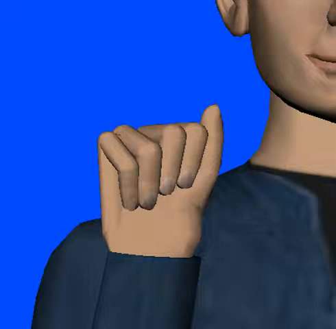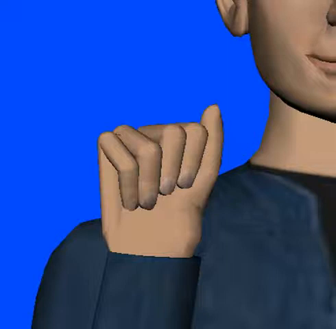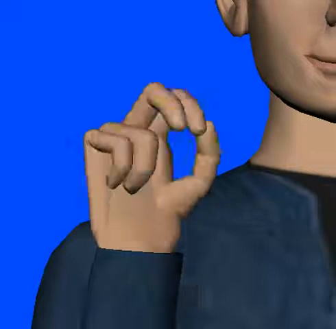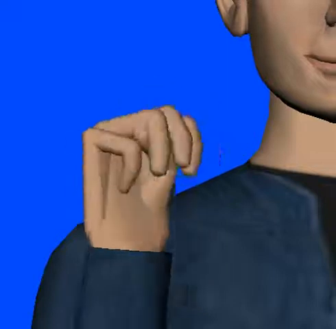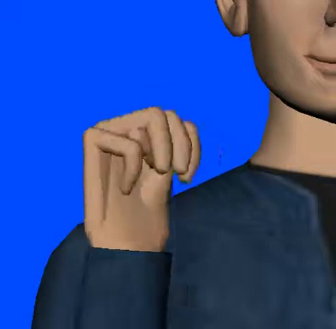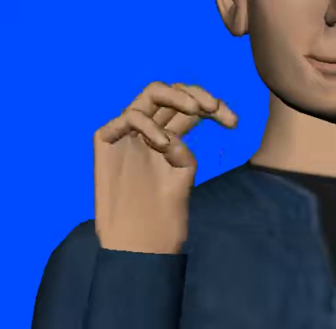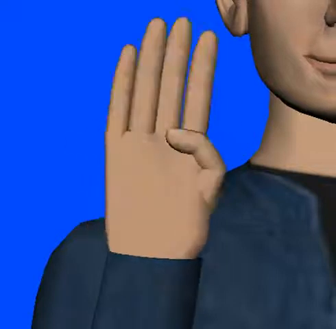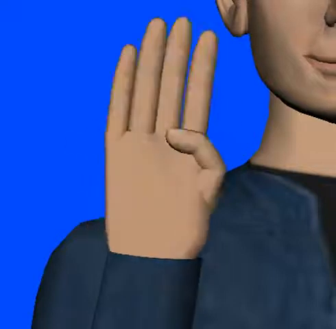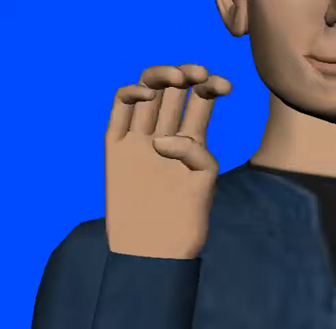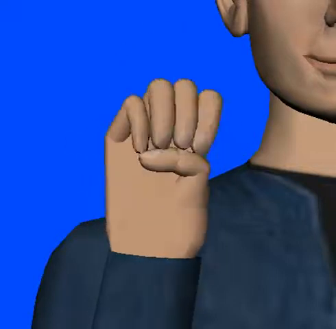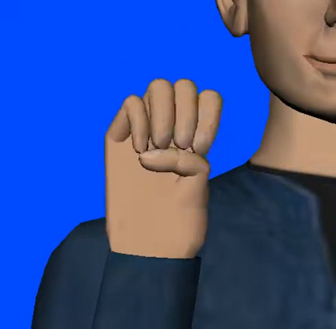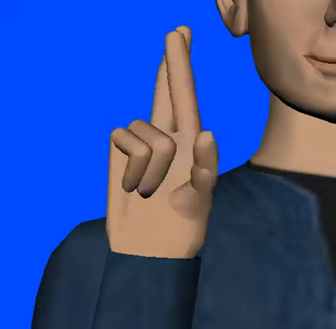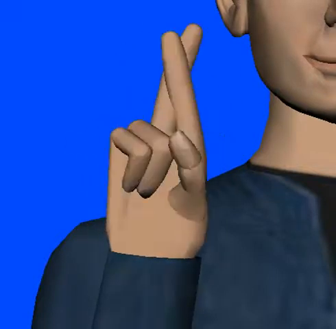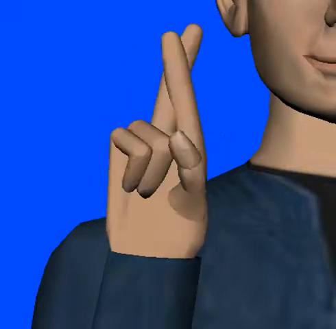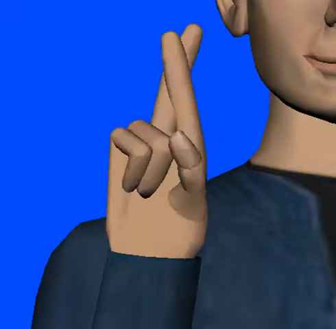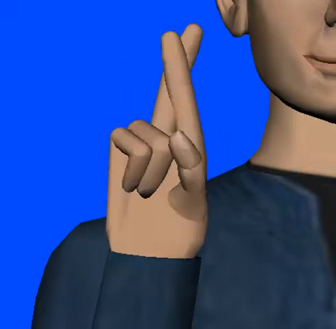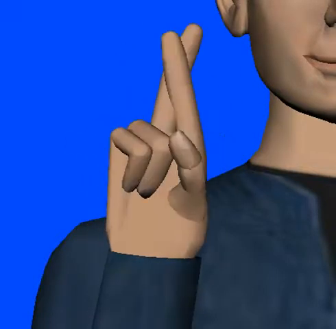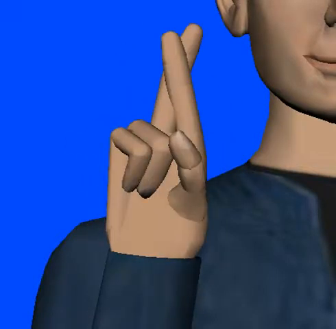amber